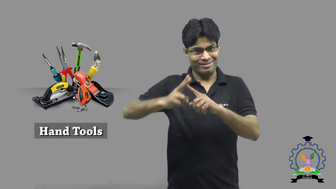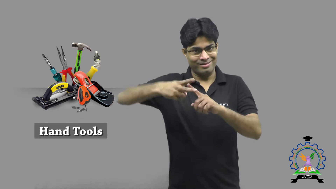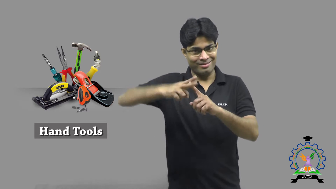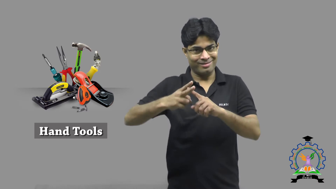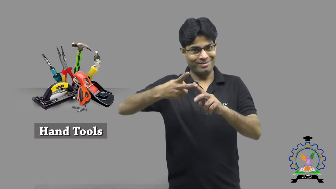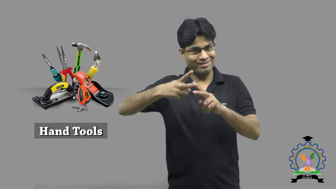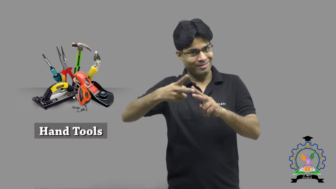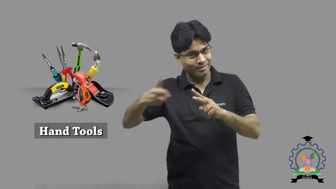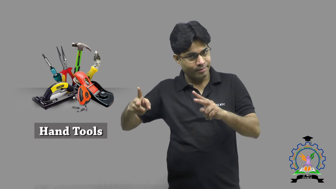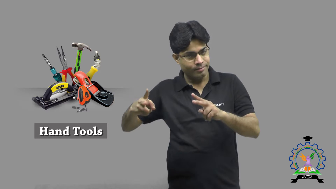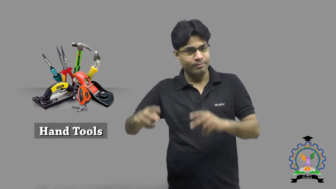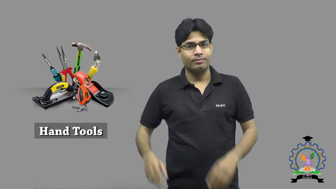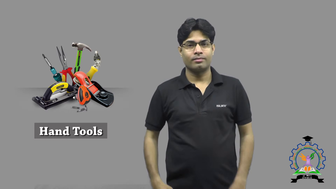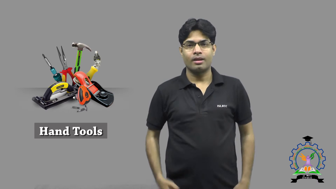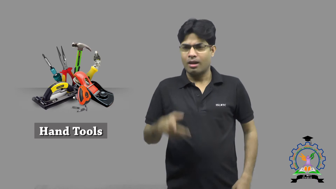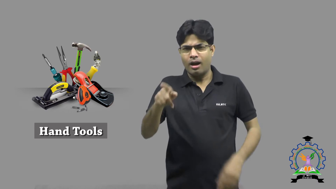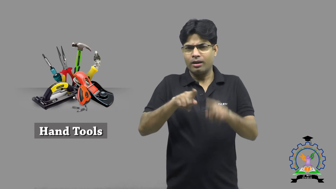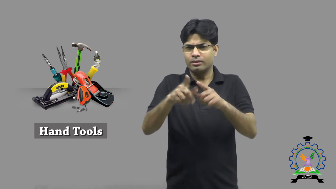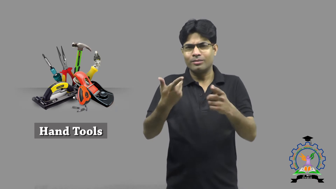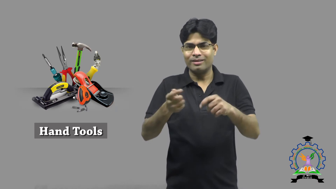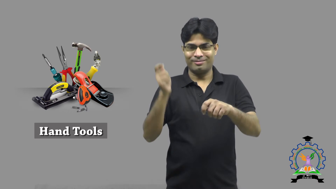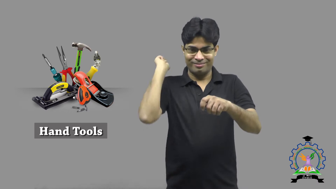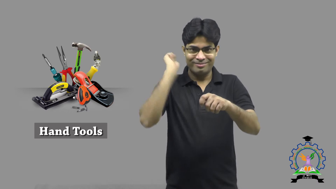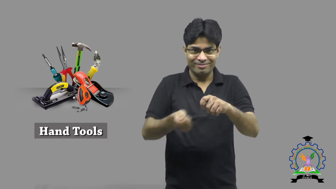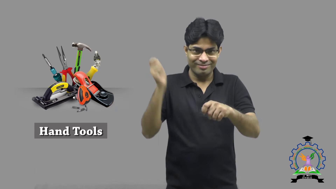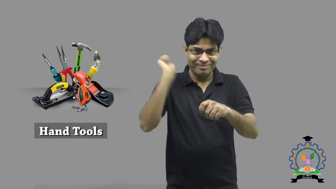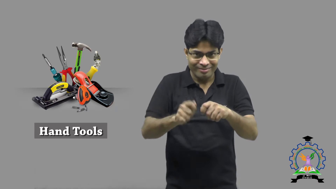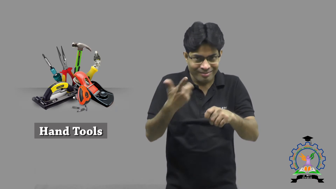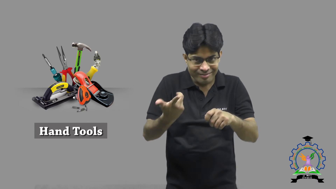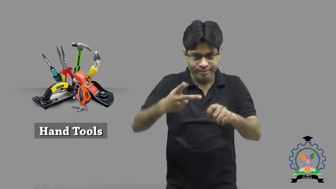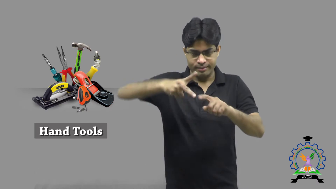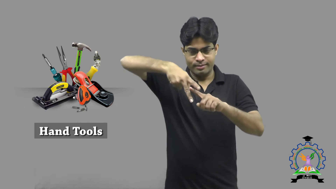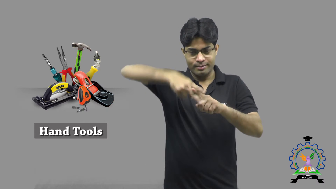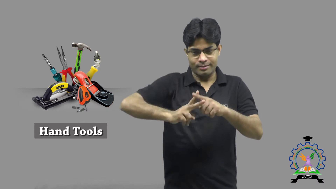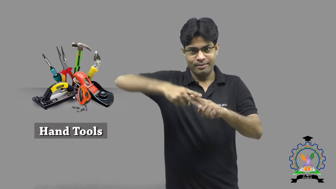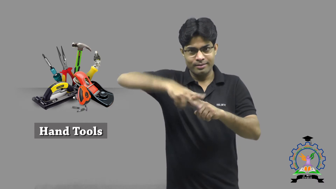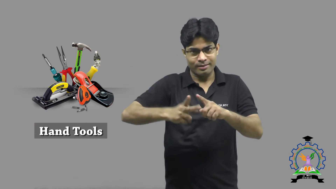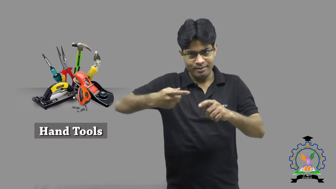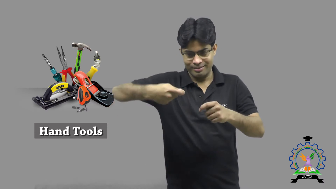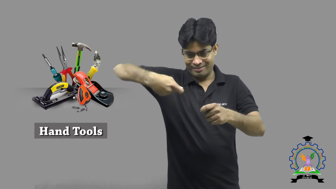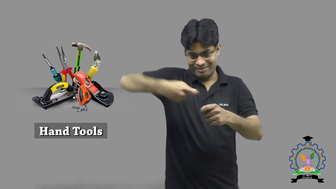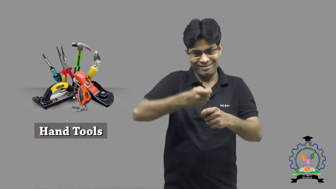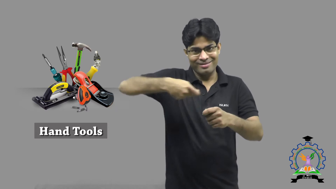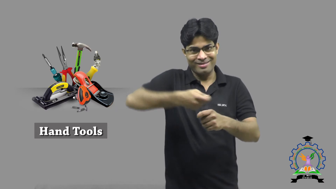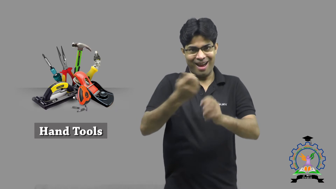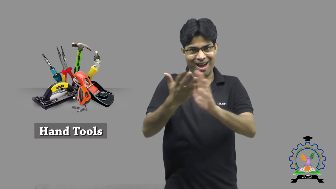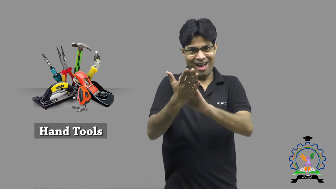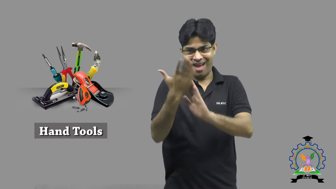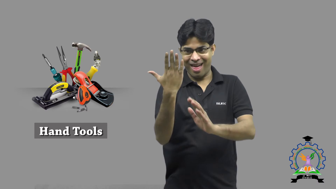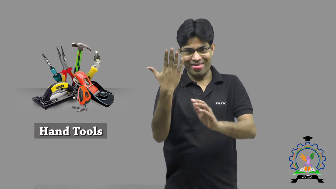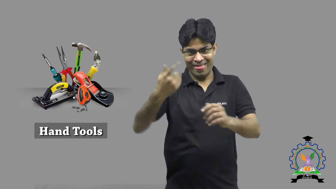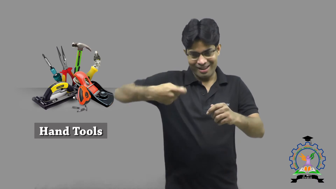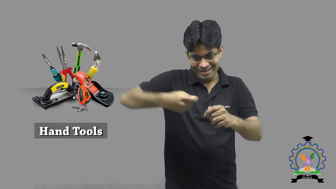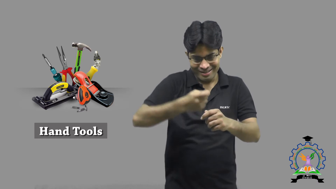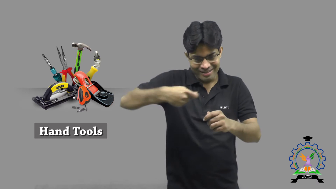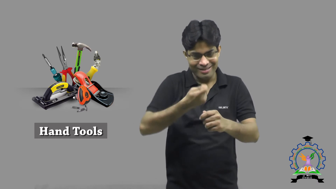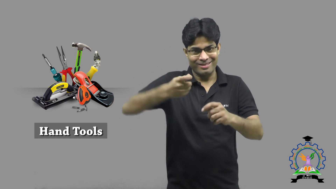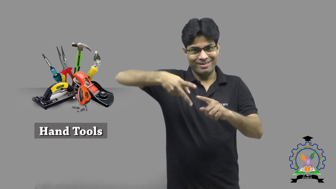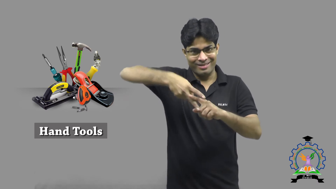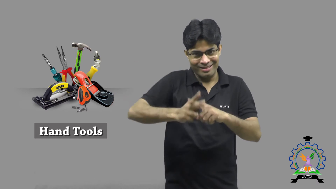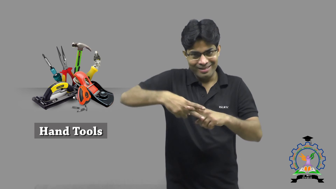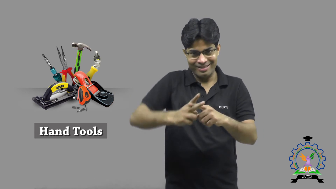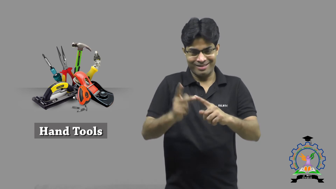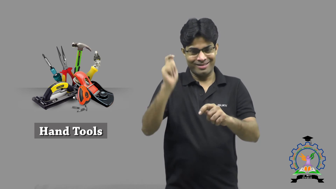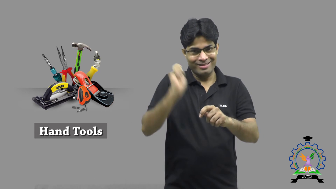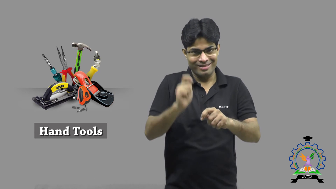Hand Tools